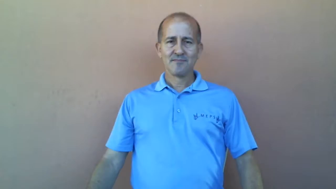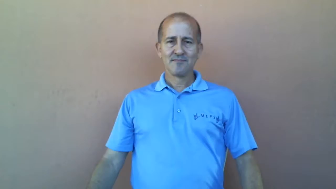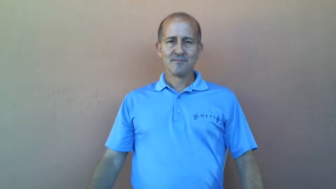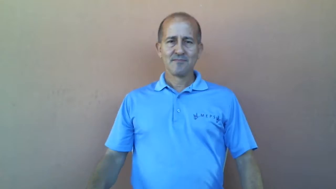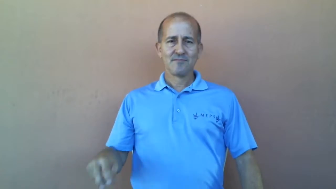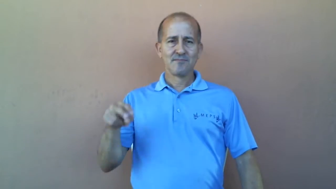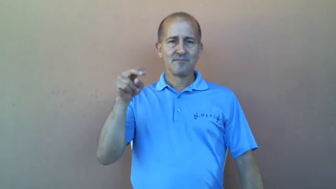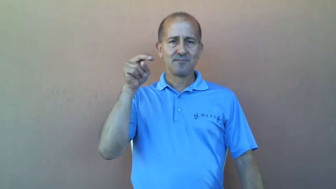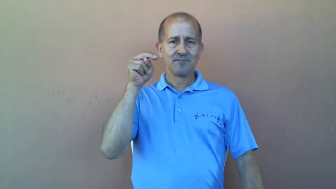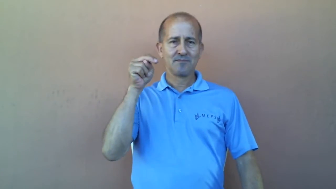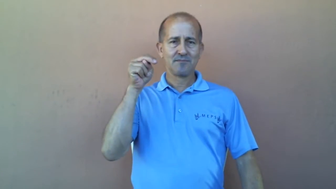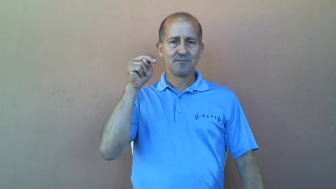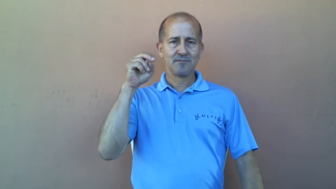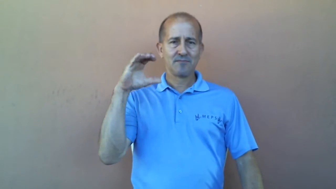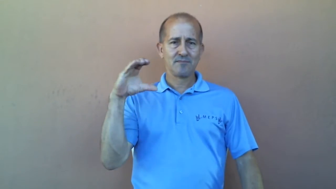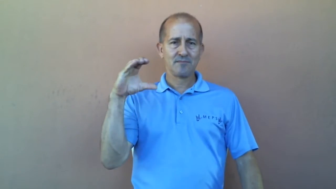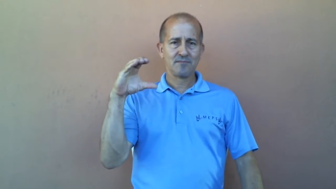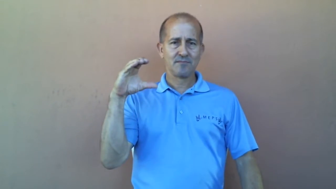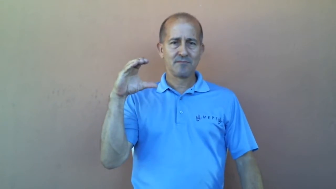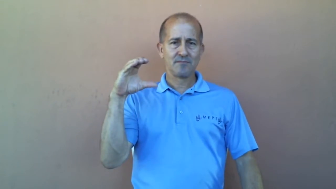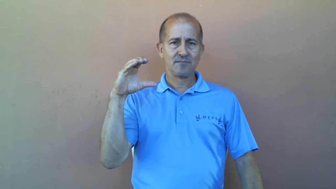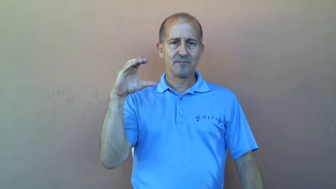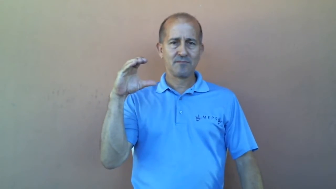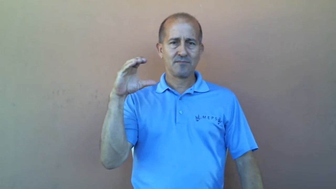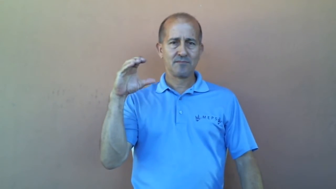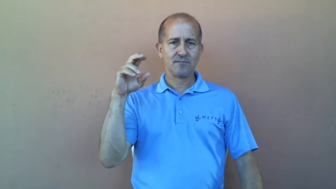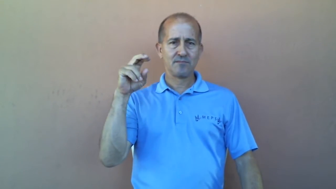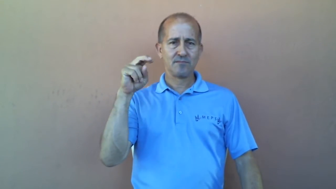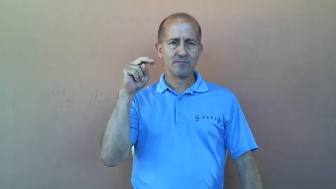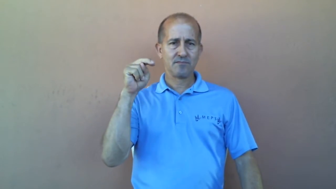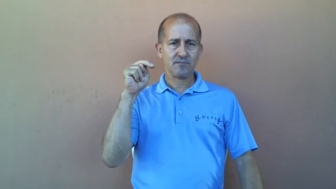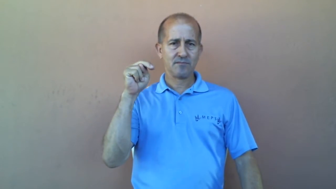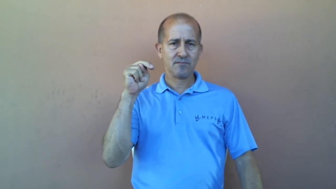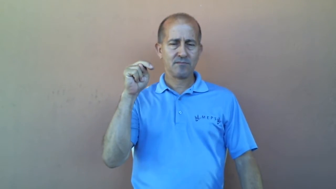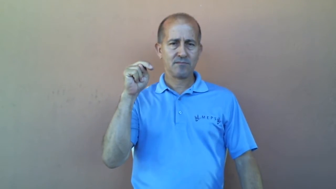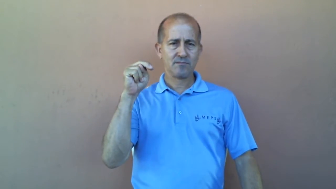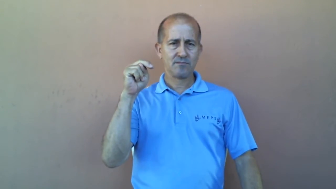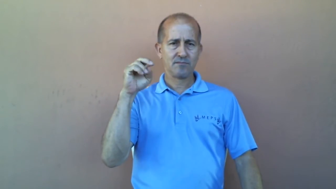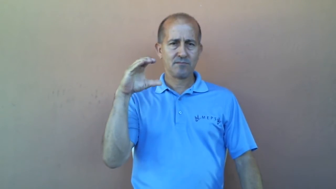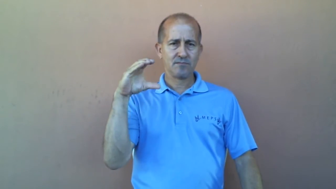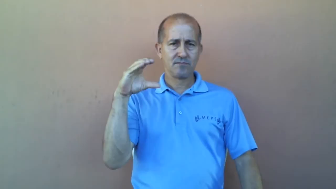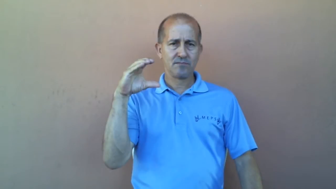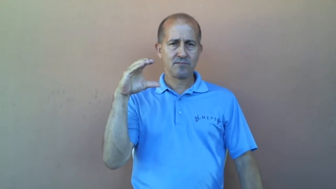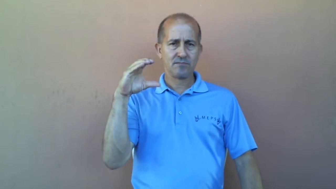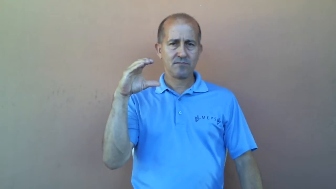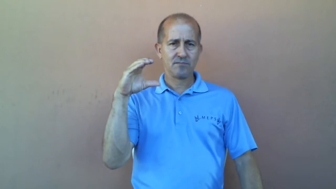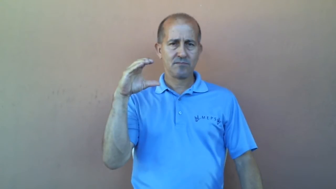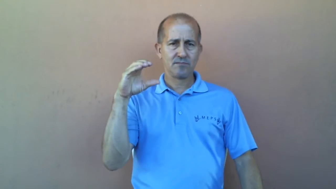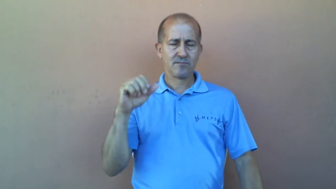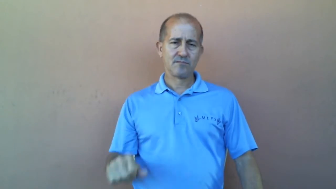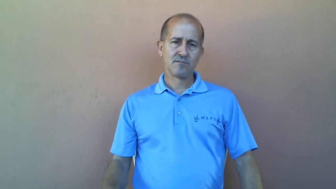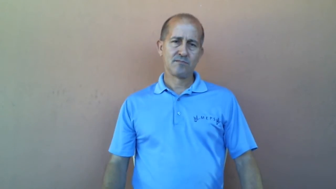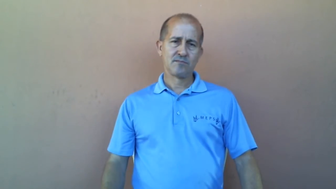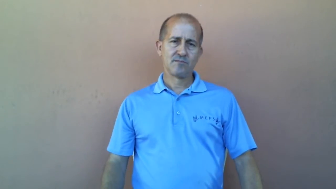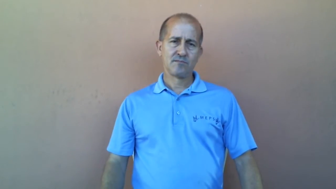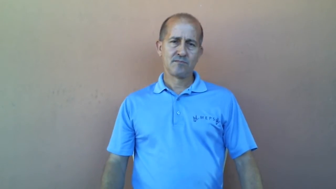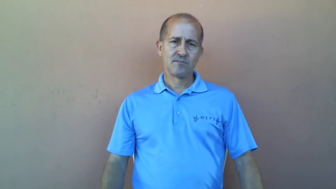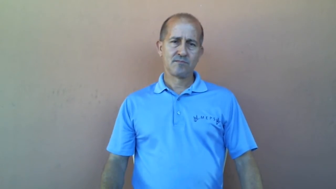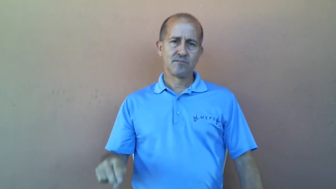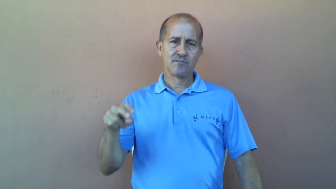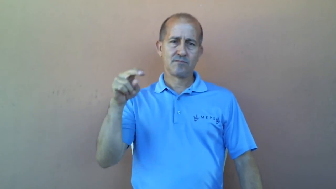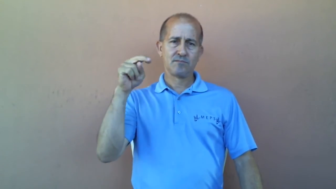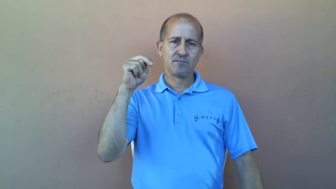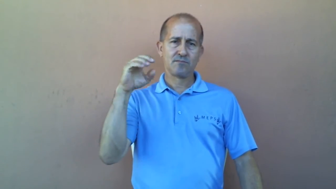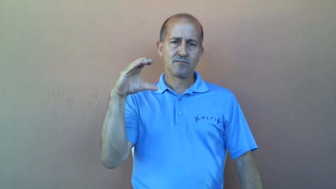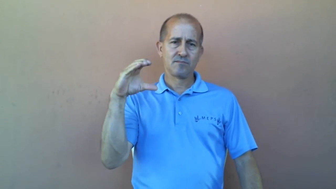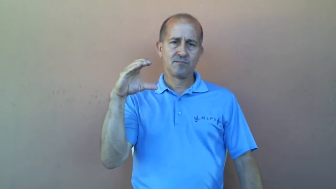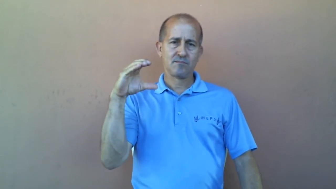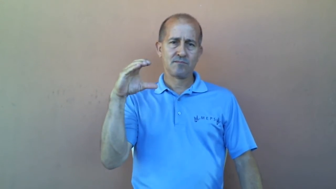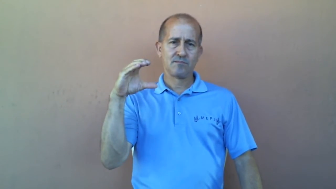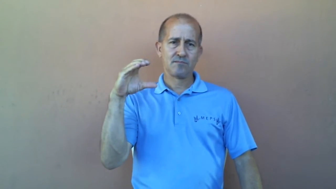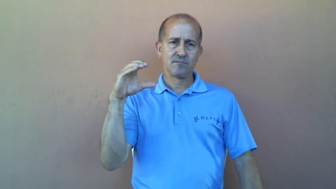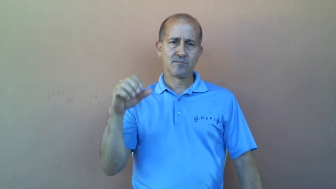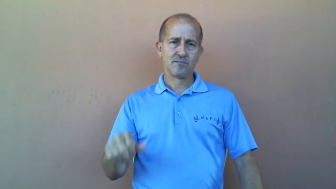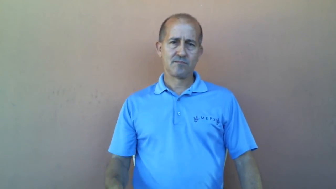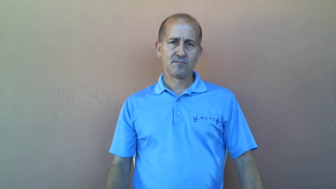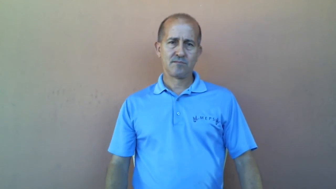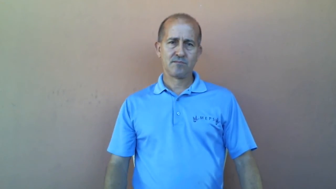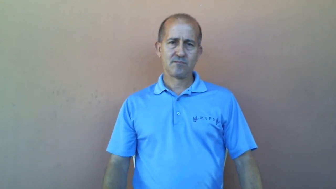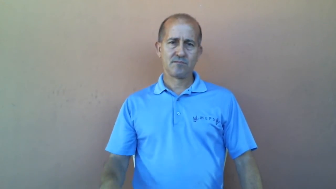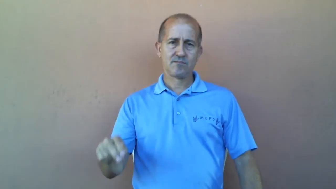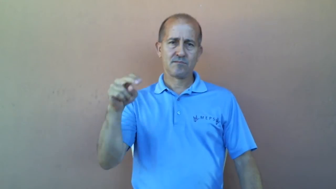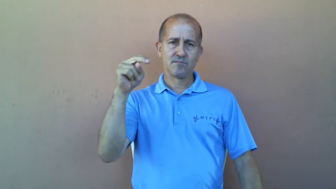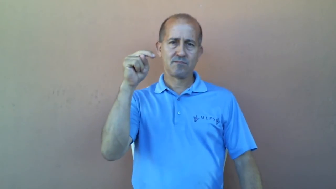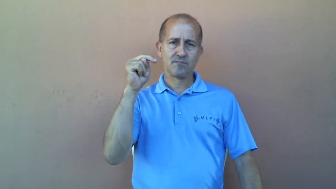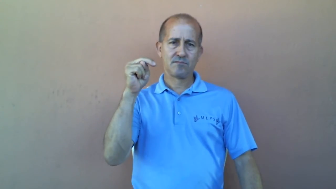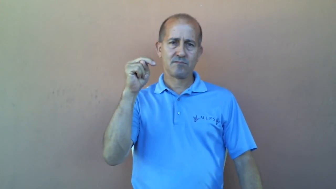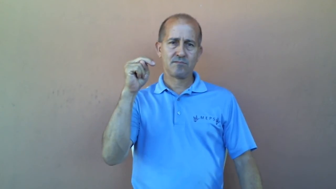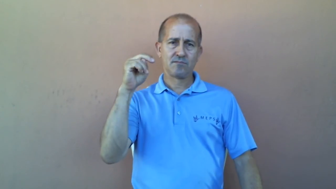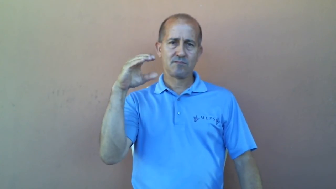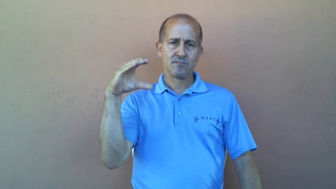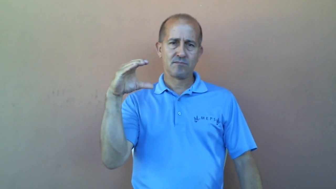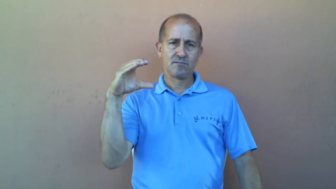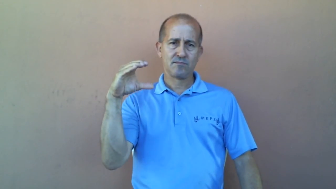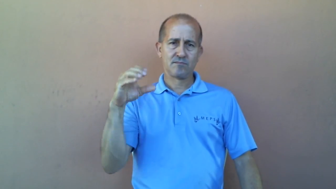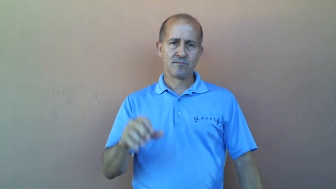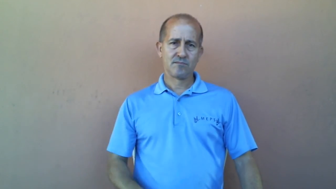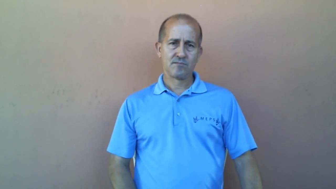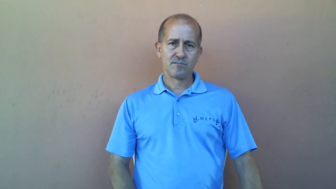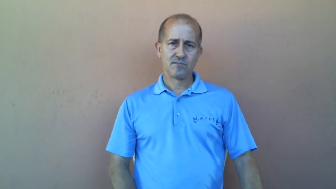North Carolina